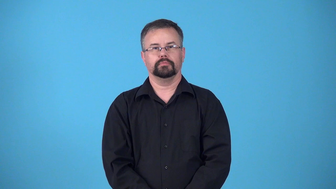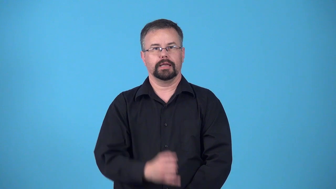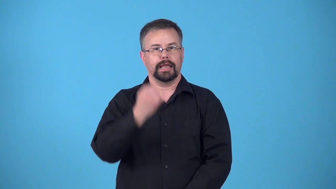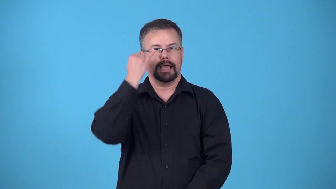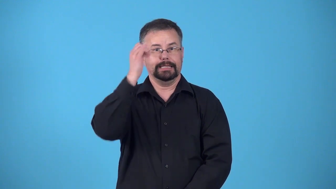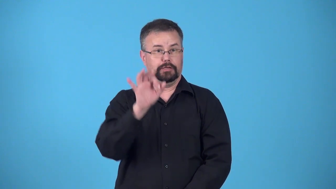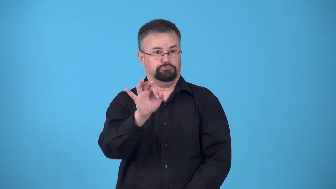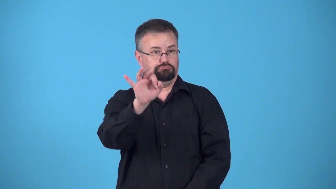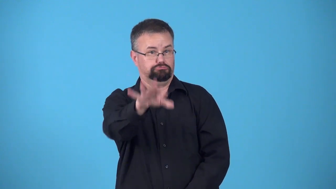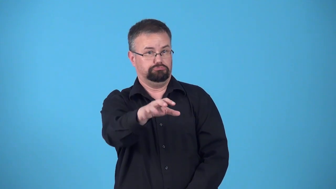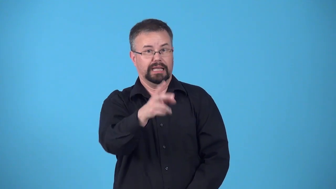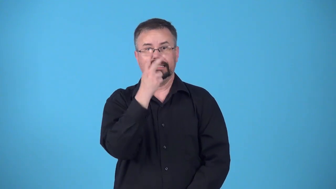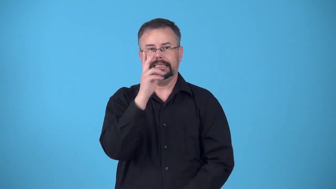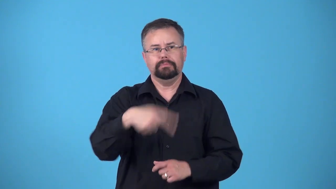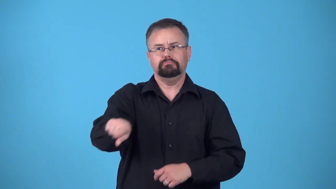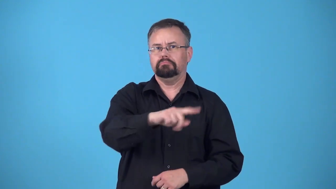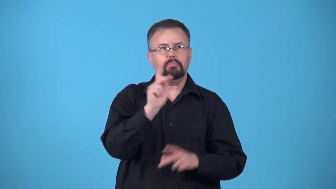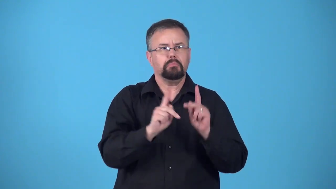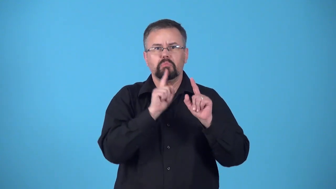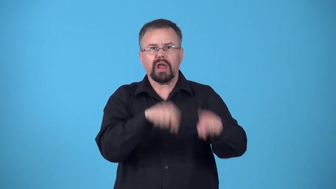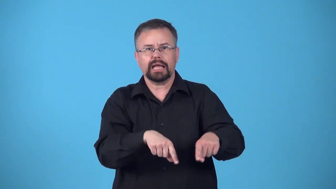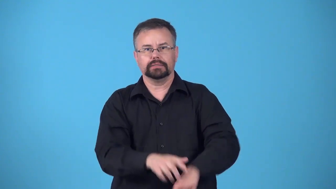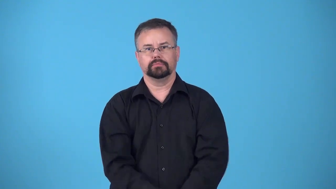to send up or float a trial balloon